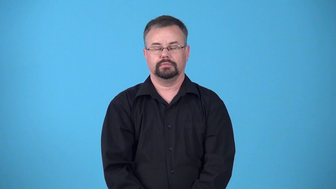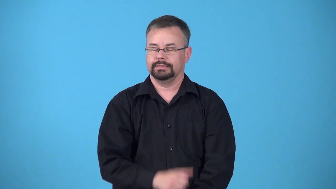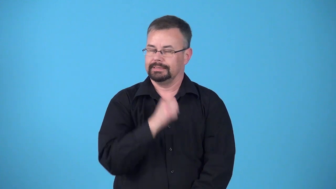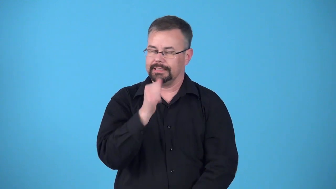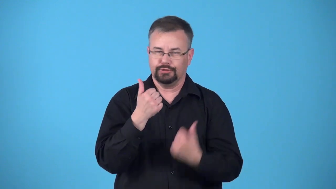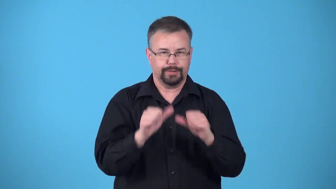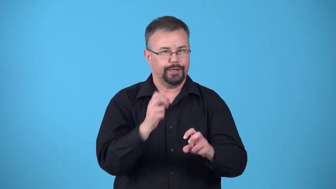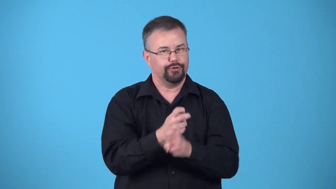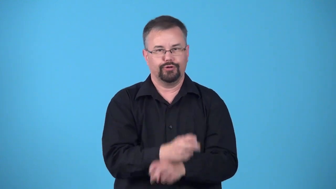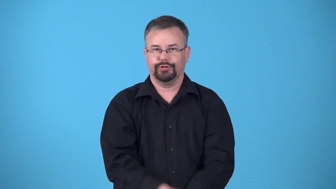mail it in